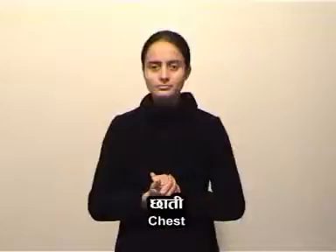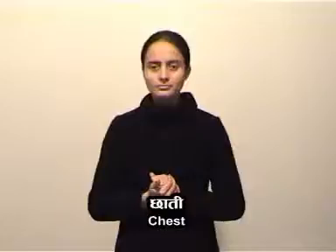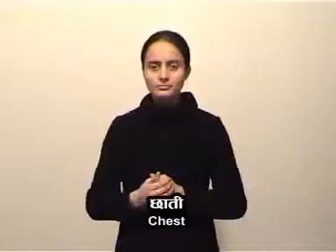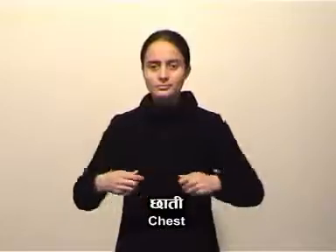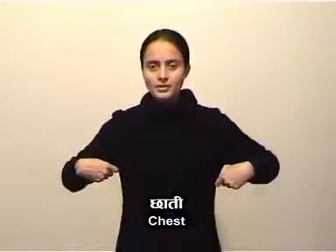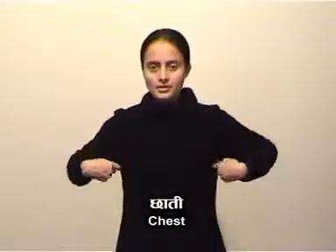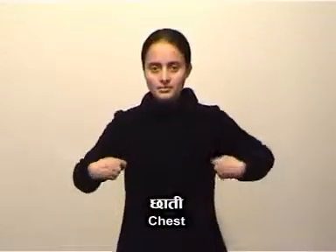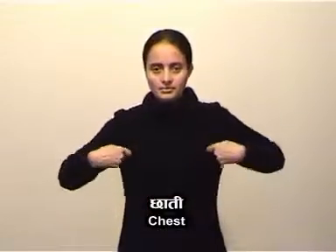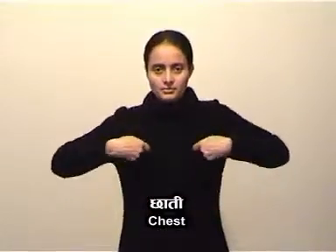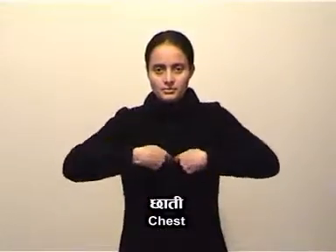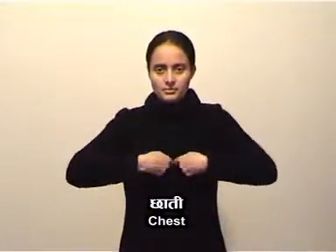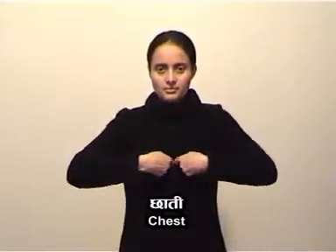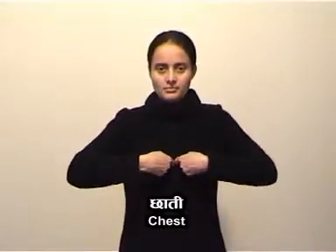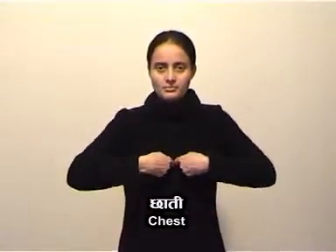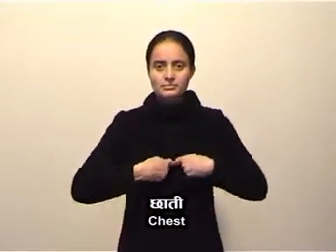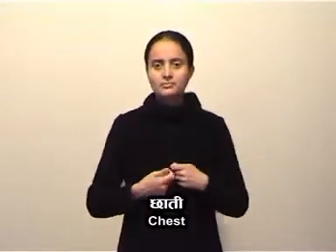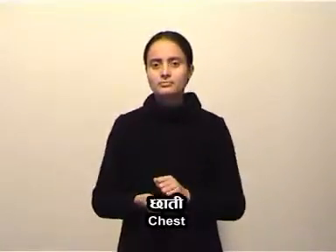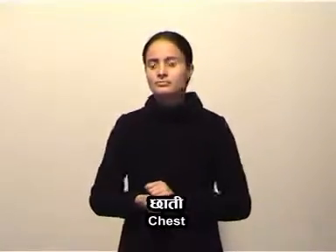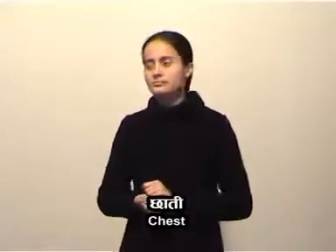chest